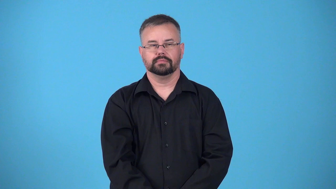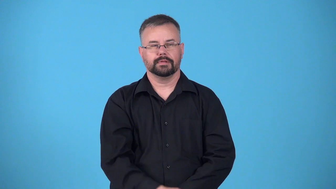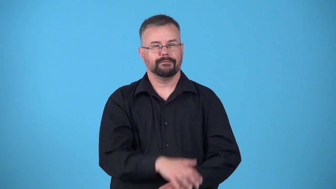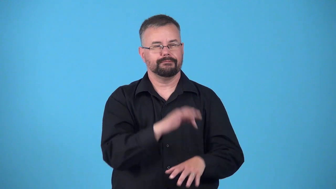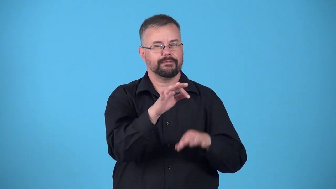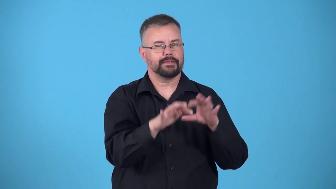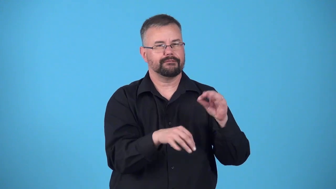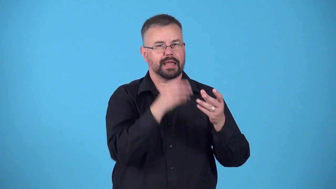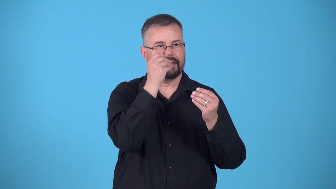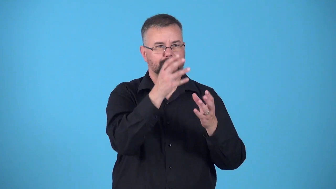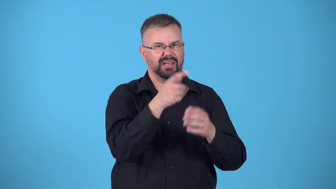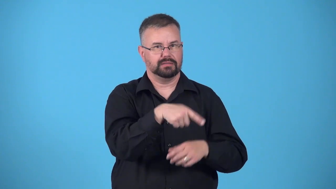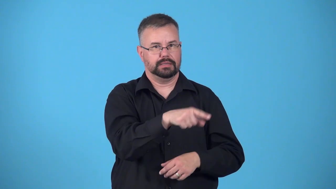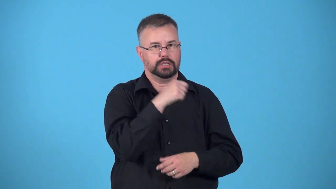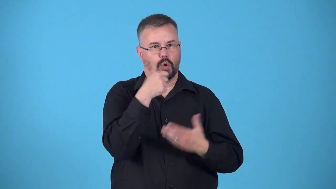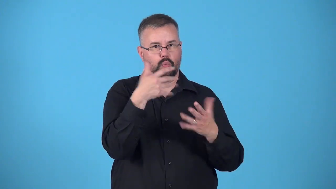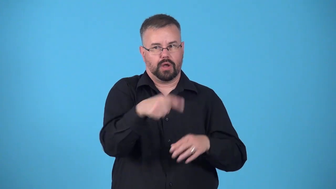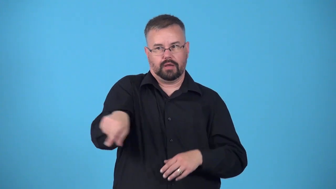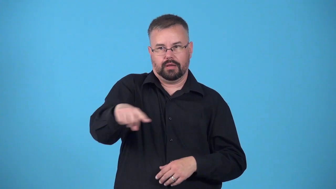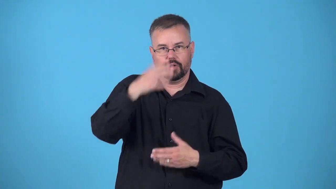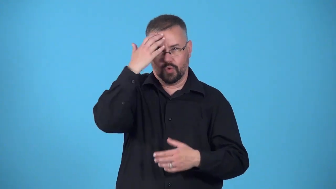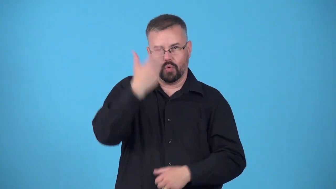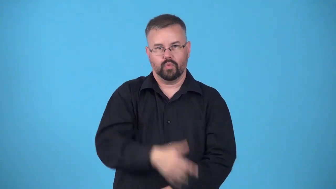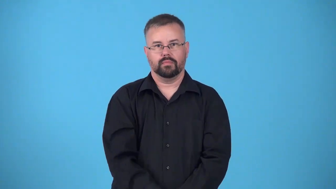sniff out, sniff around-information